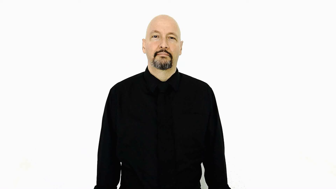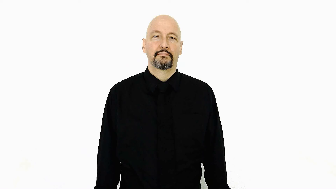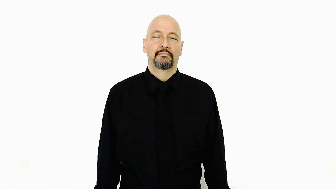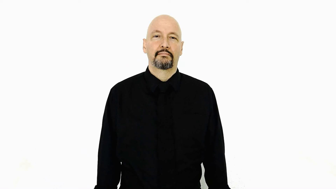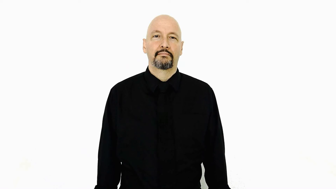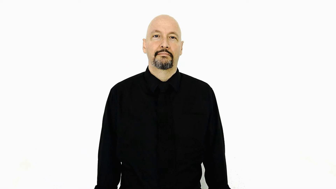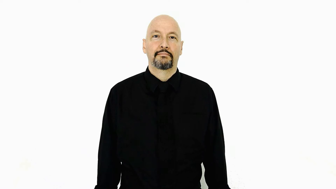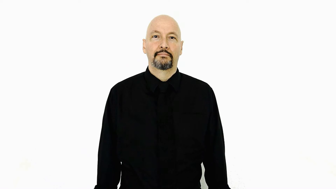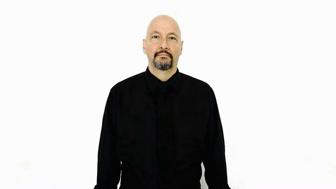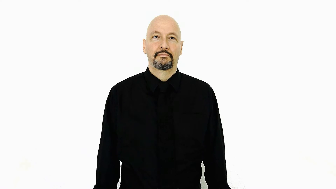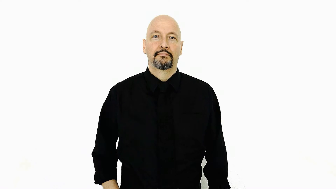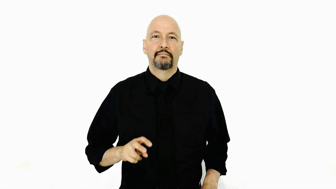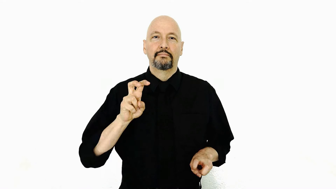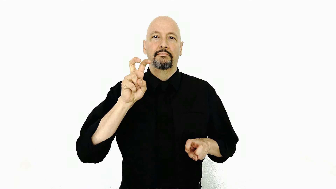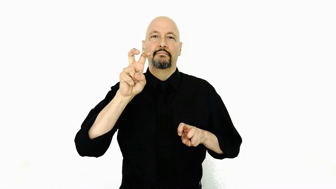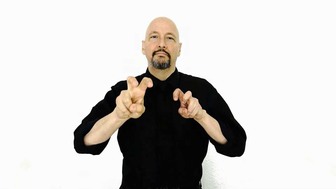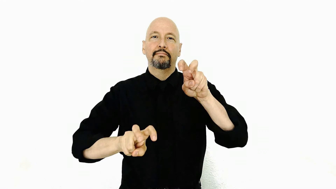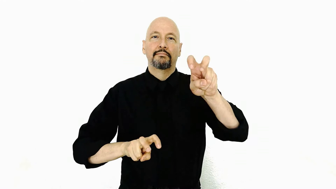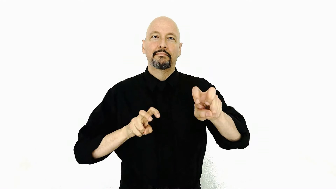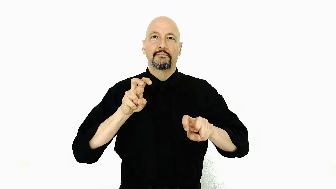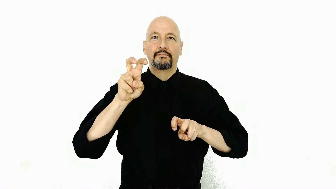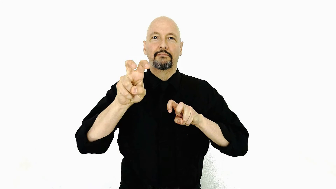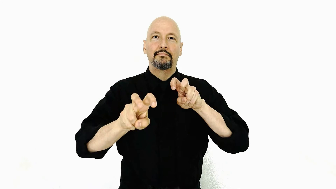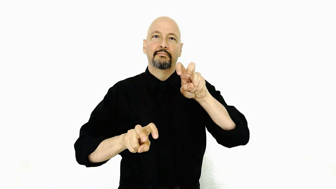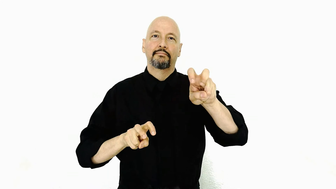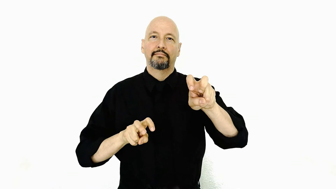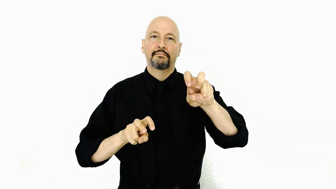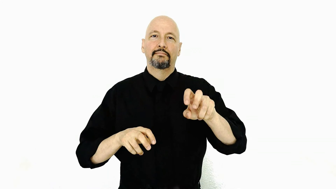FAIR -[Ferris wheel, county fair, state fair, amusement park]